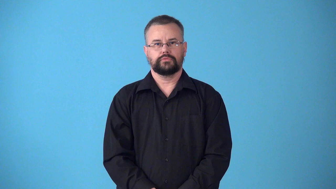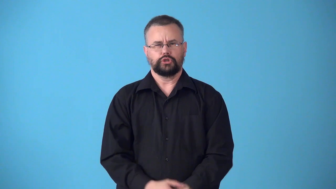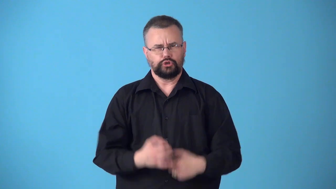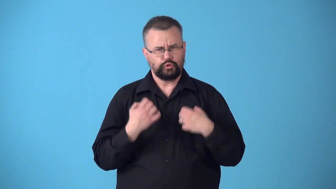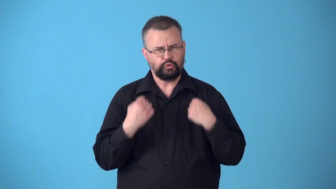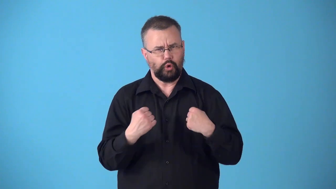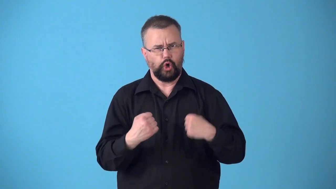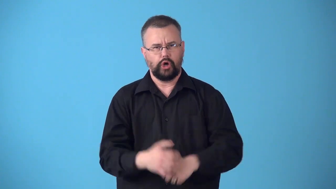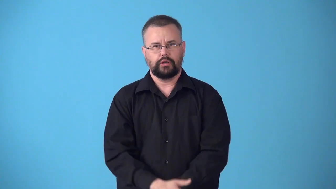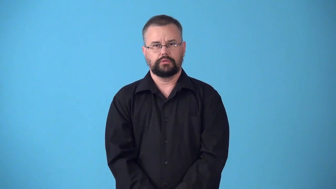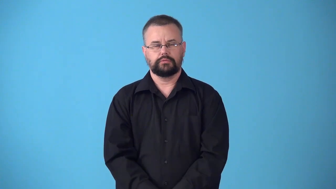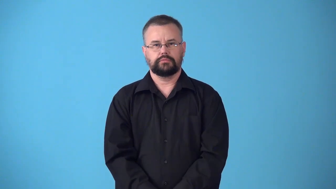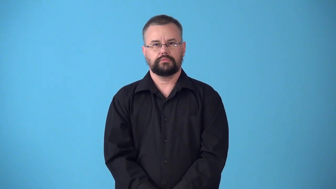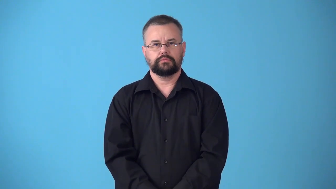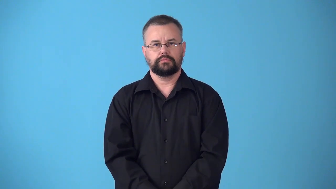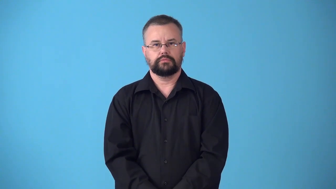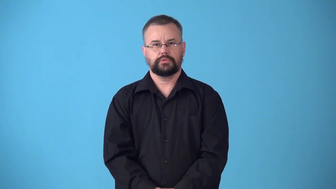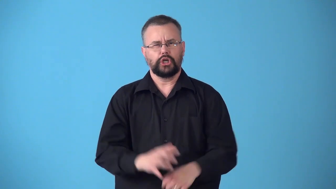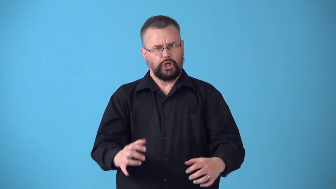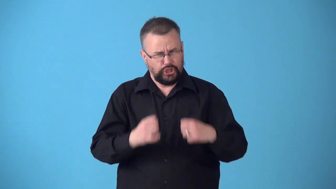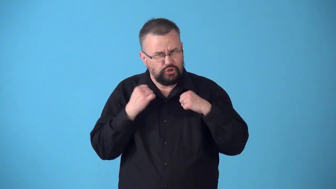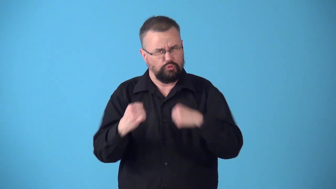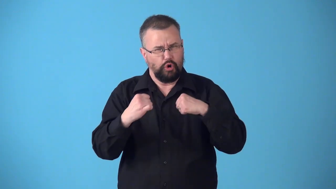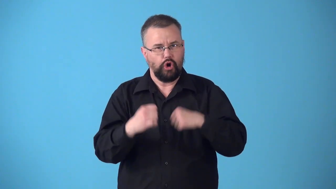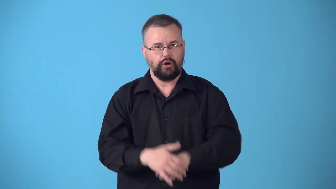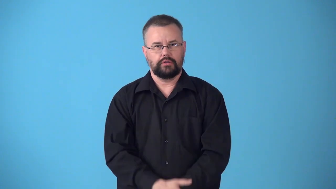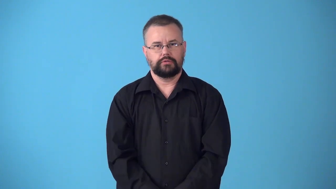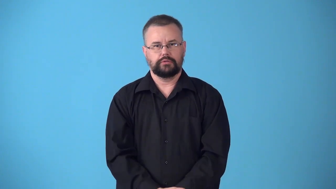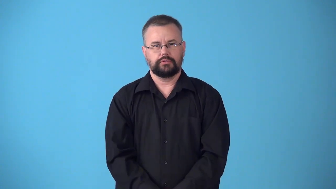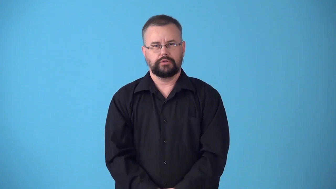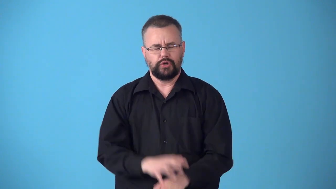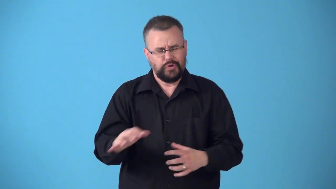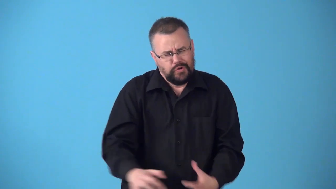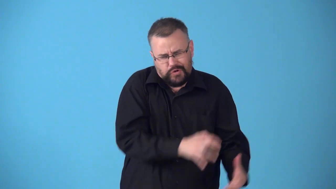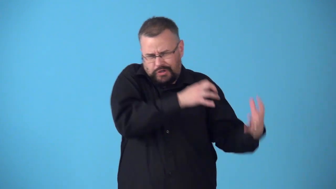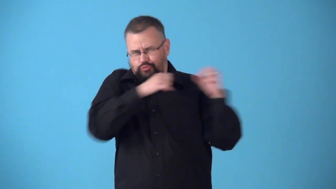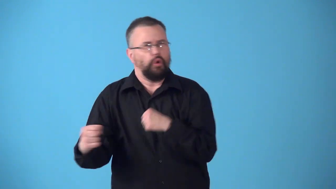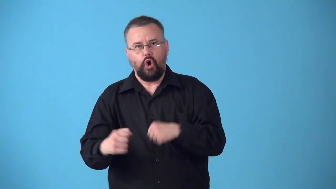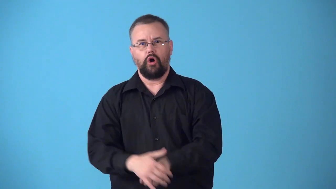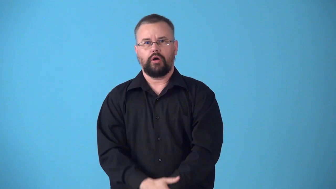strong,stronger,strongest, mighty, mightier, mightiest